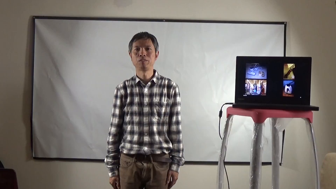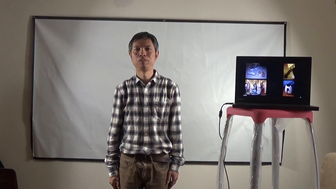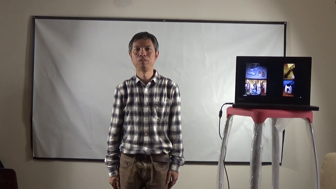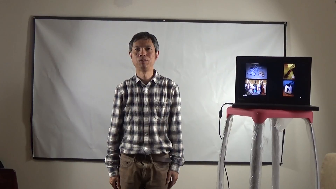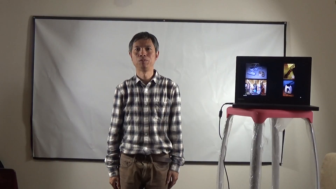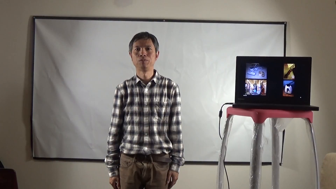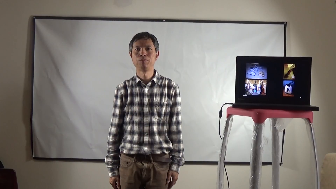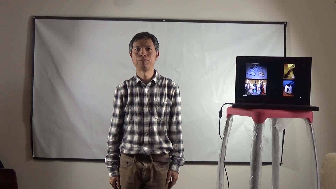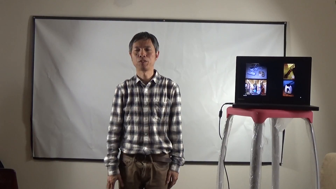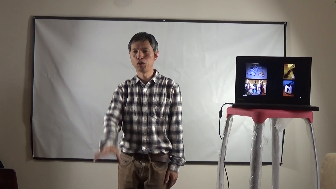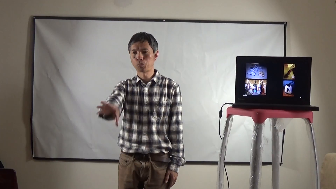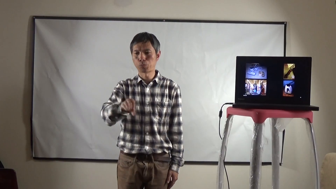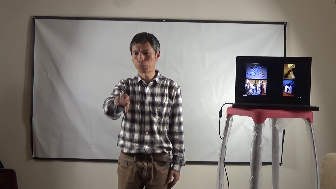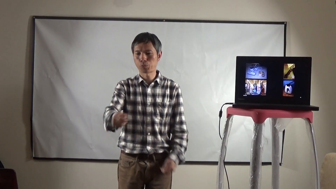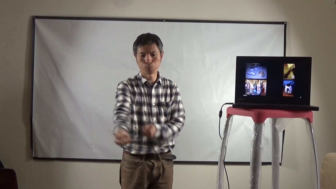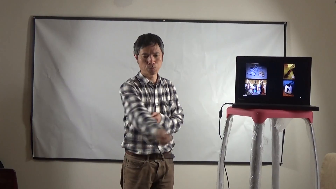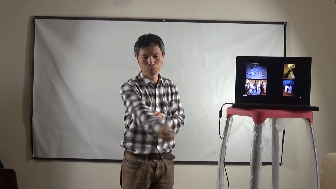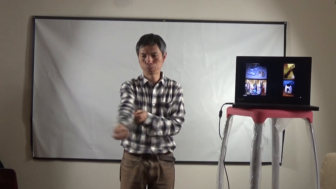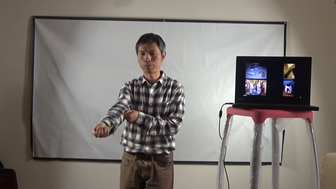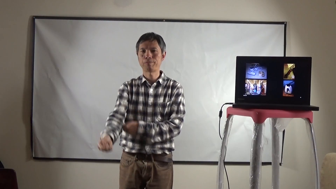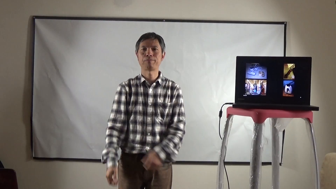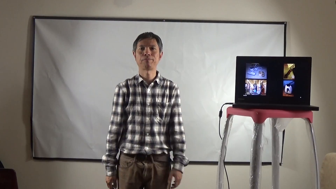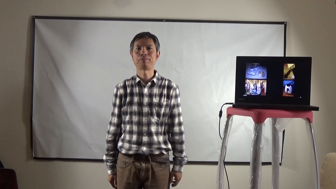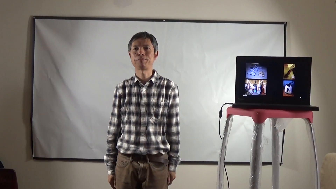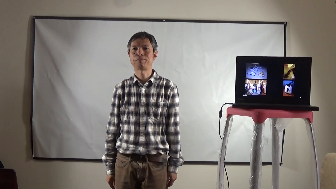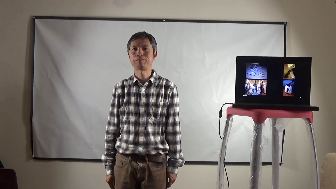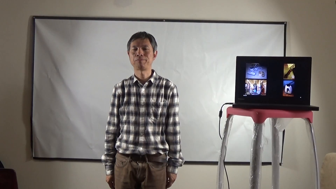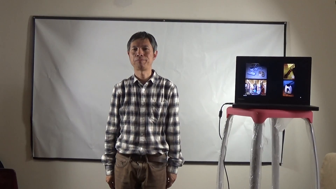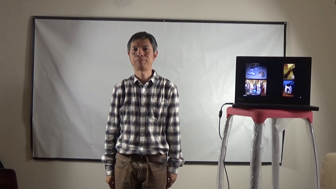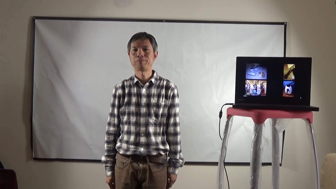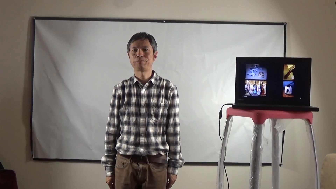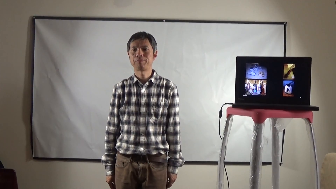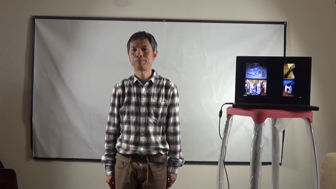vacuumcleaner